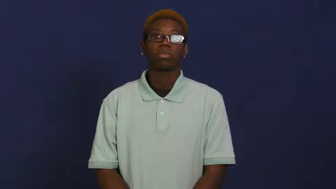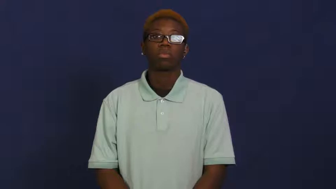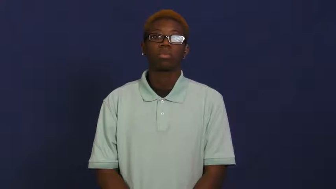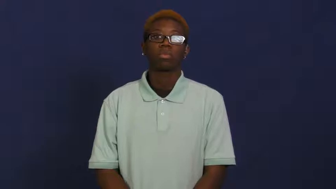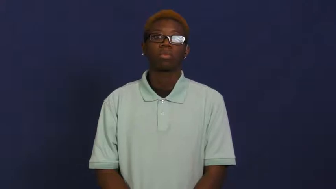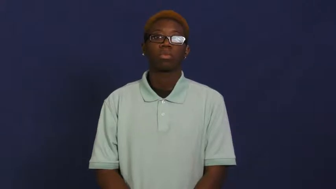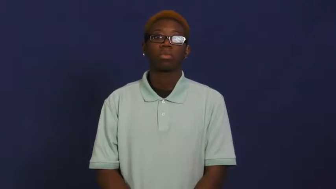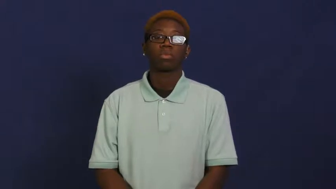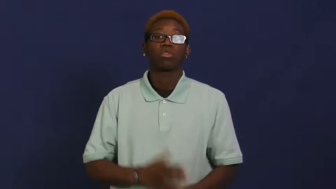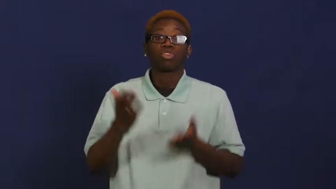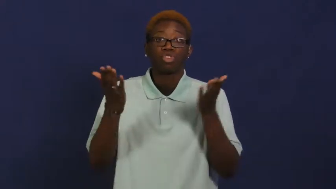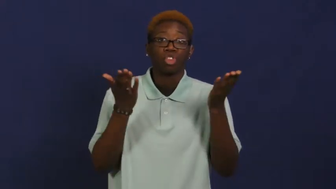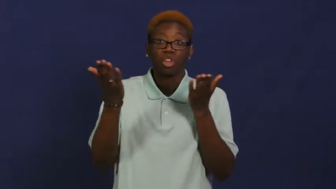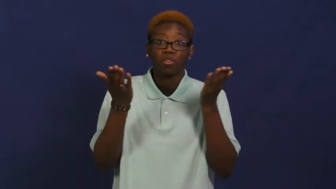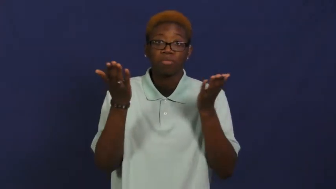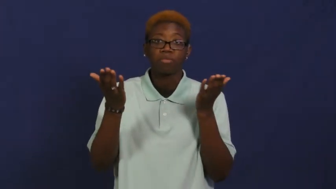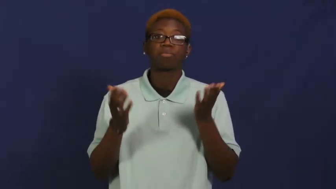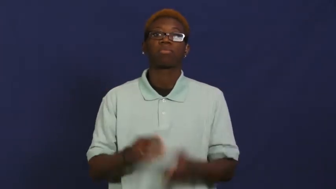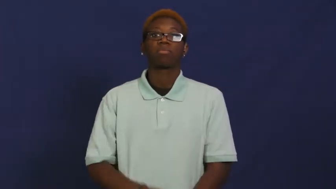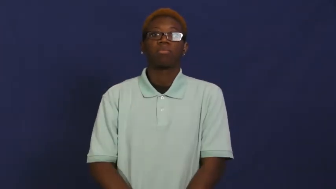serve,skivvy,avail-assist